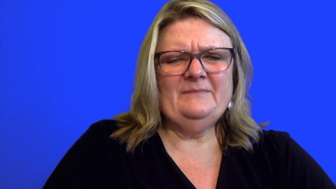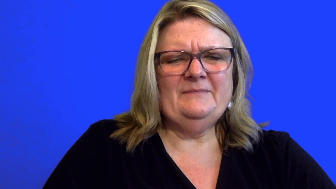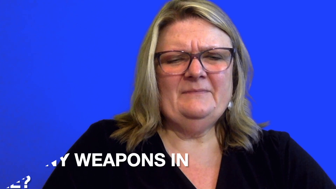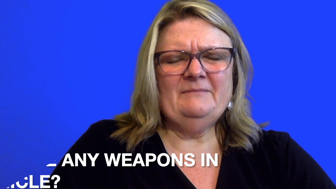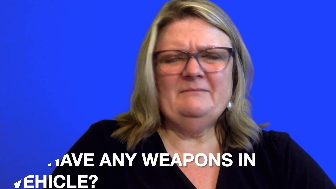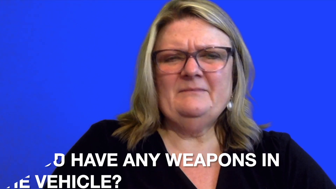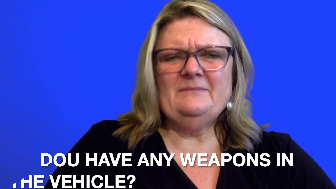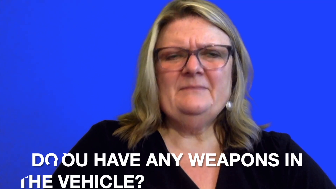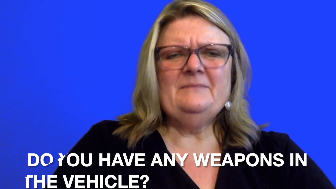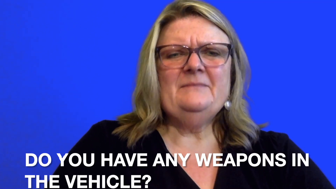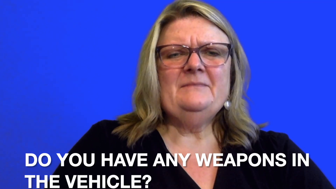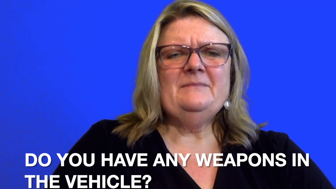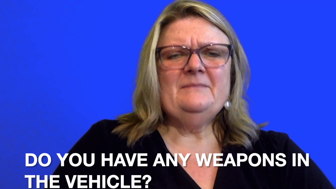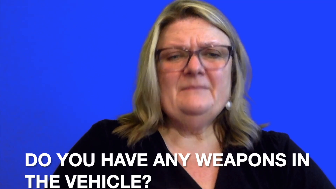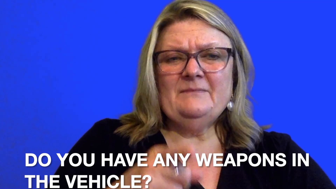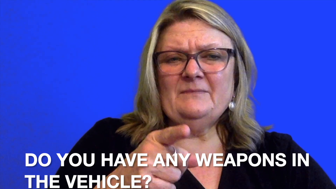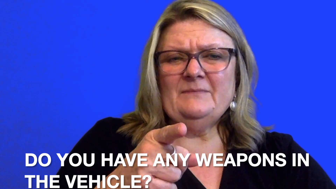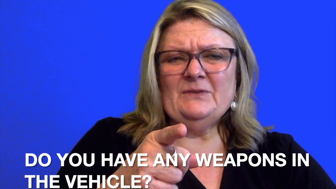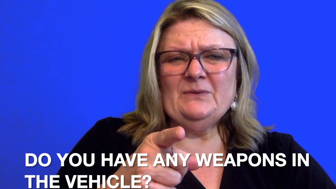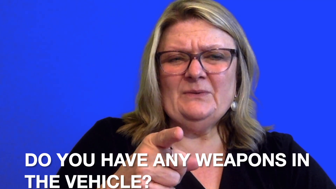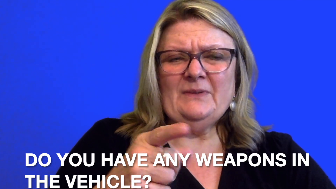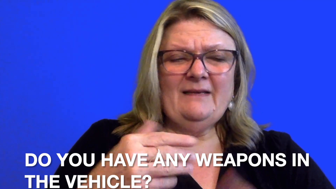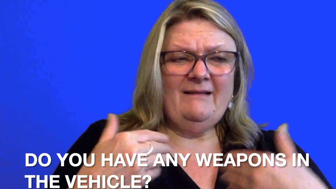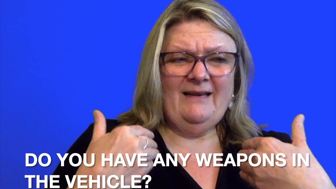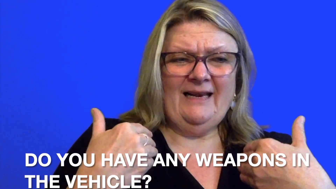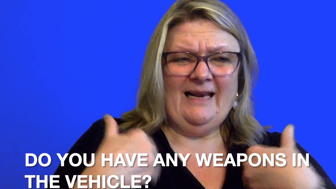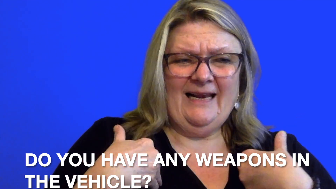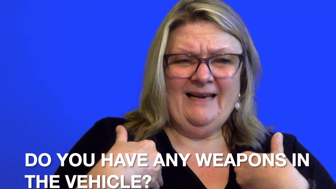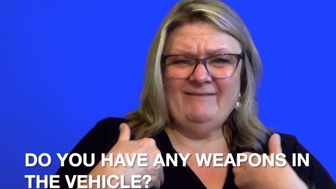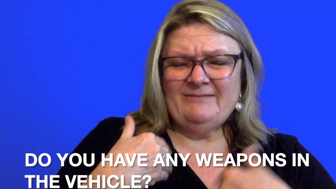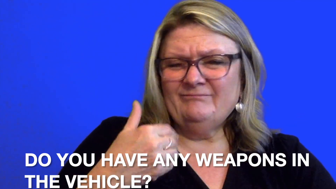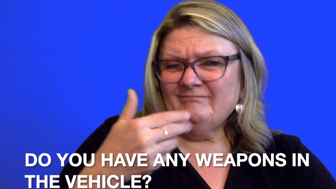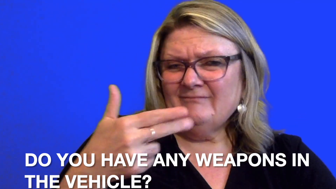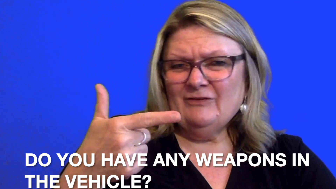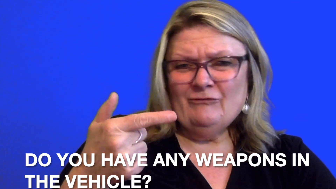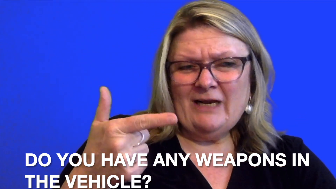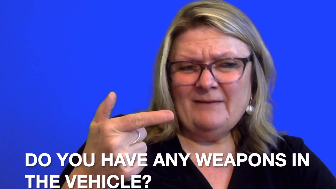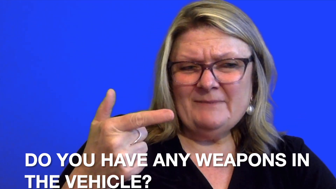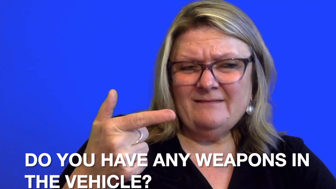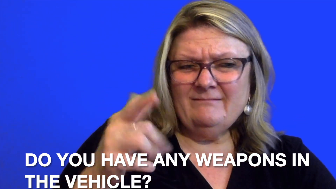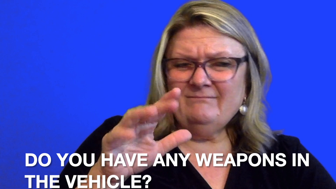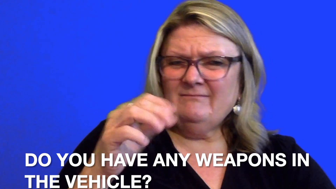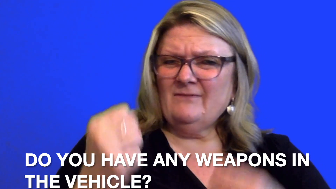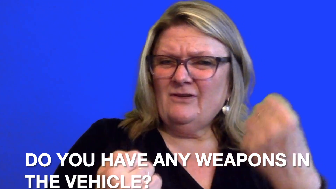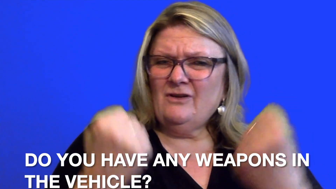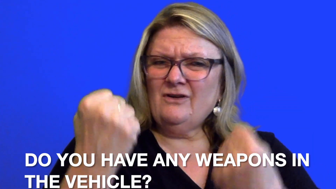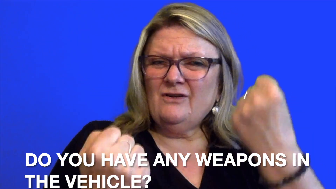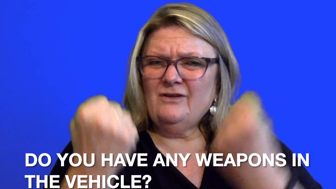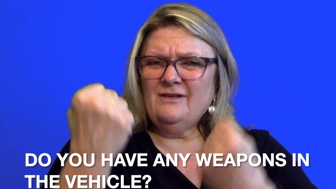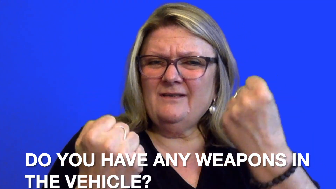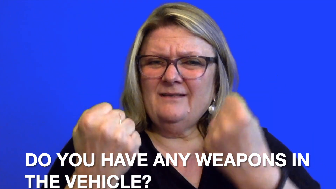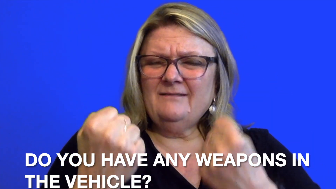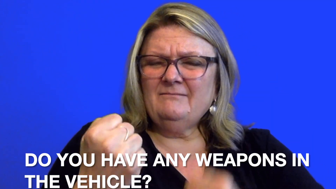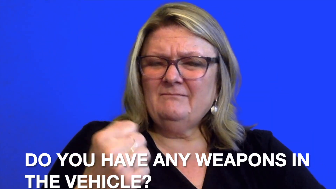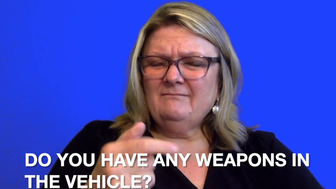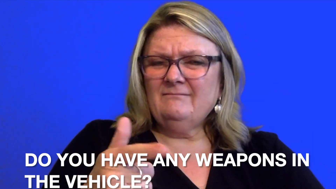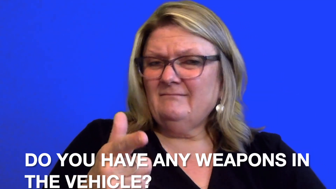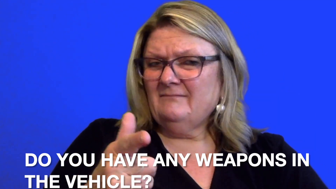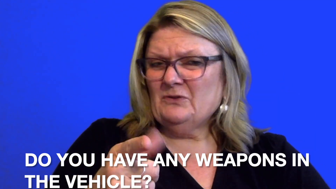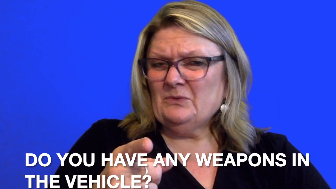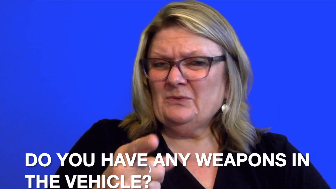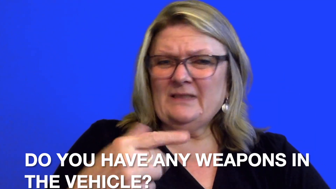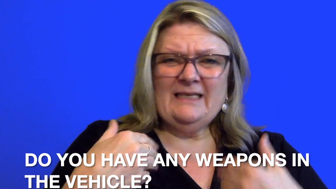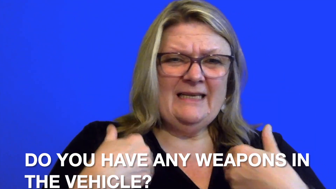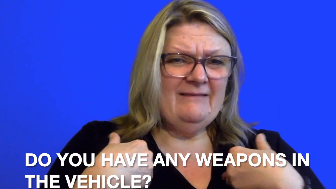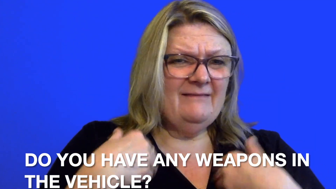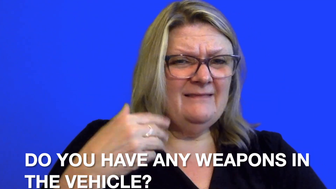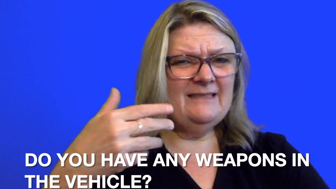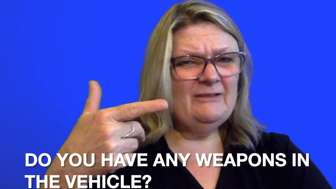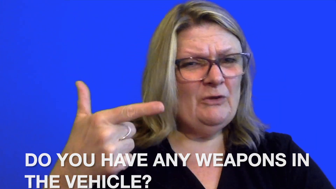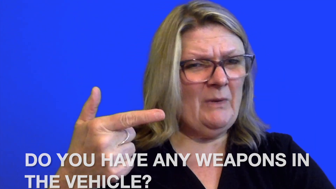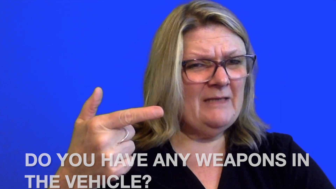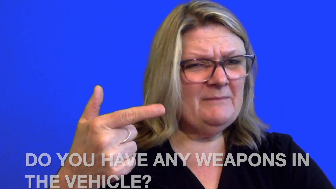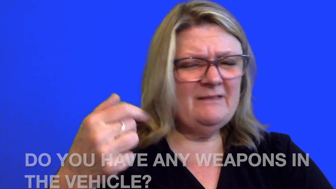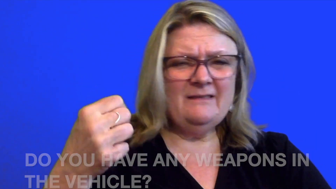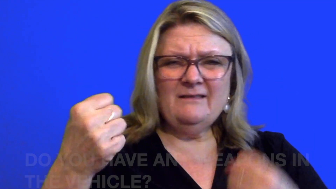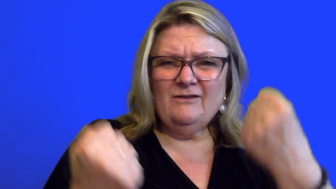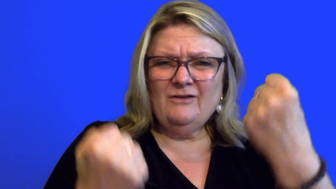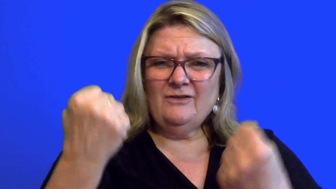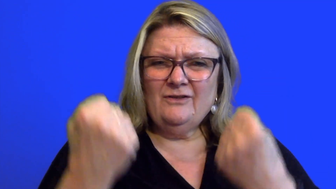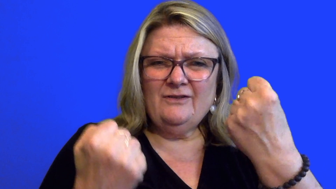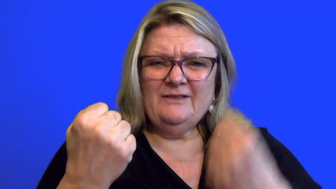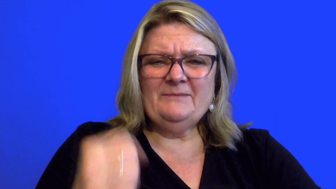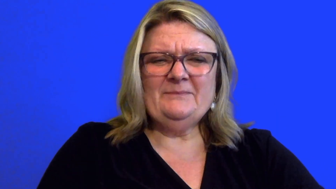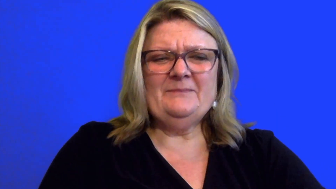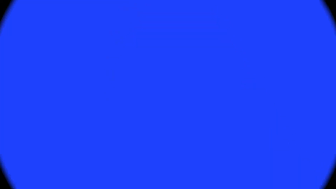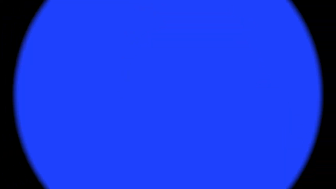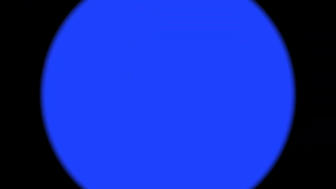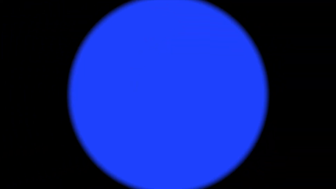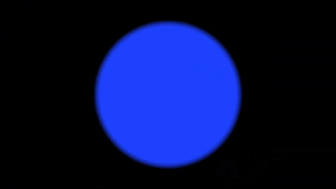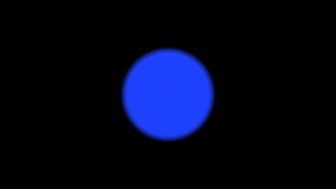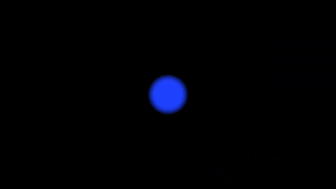DO YOU HAVE ANY WEAPONS IN THE VEHICLE?